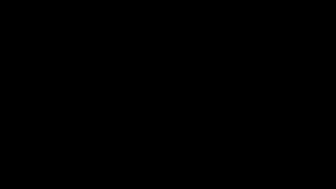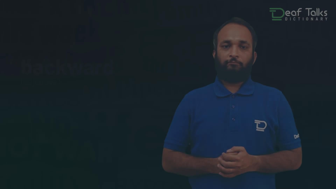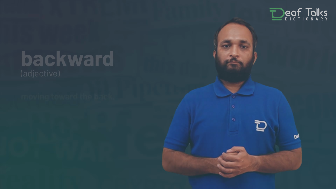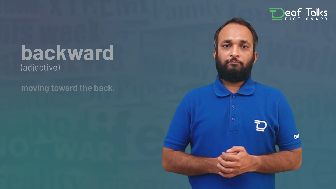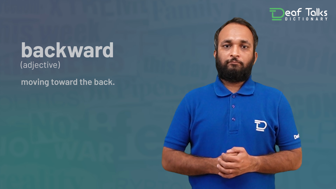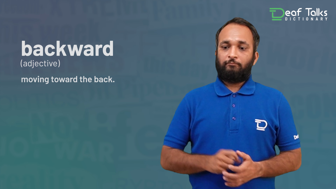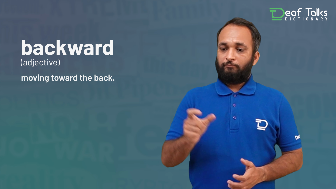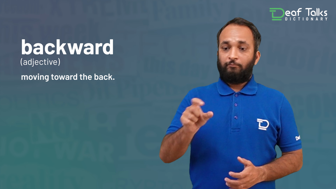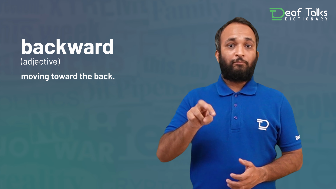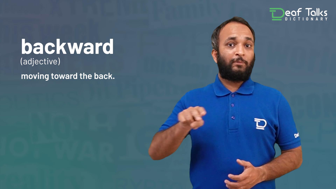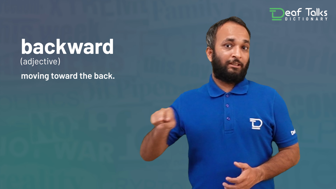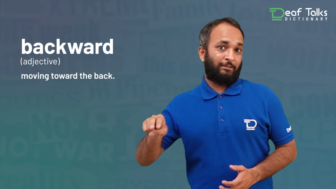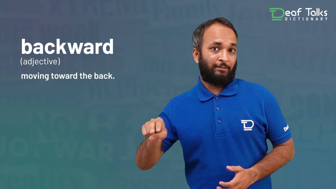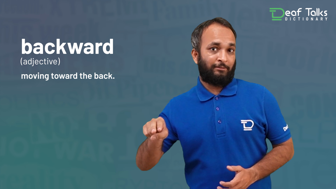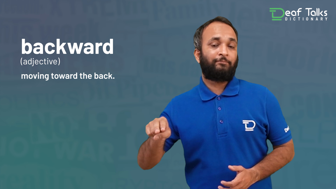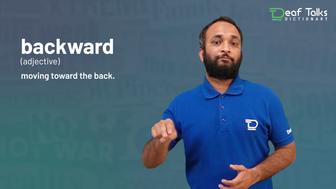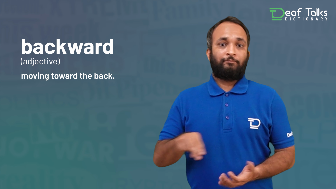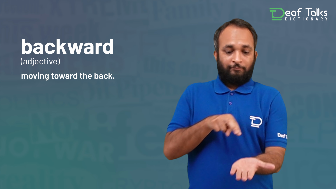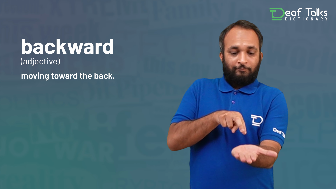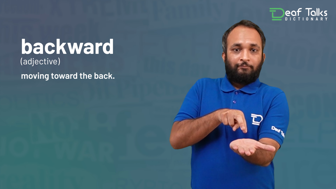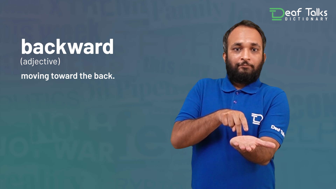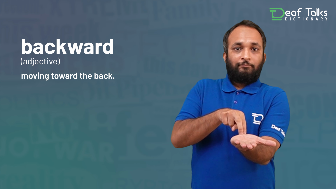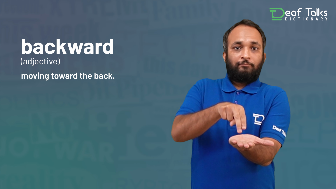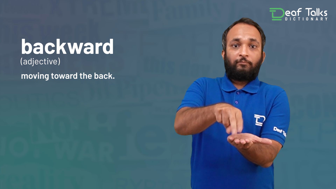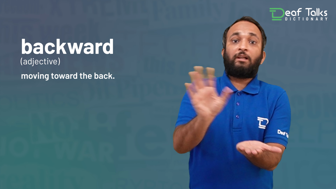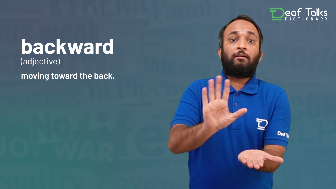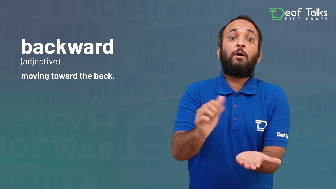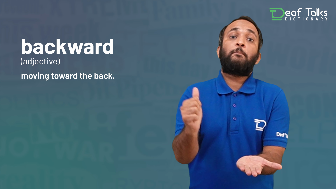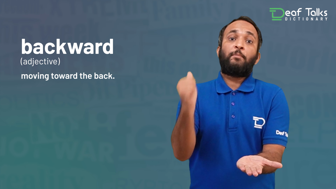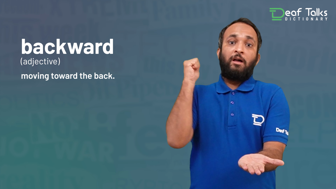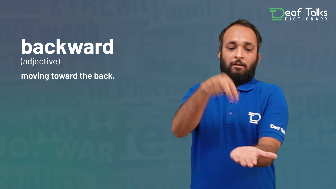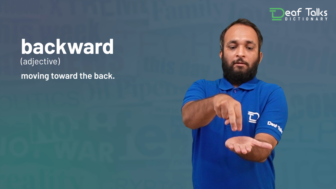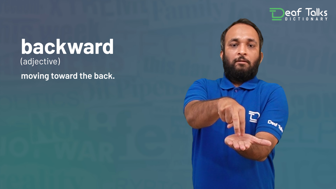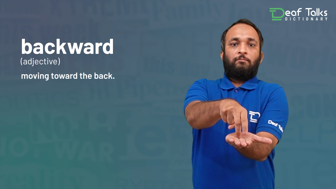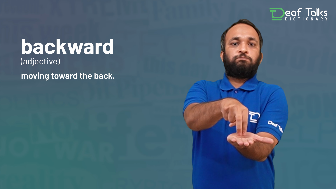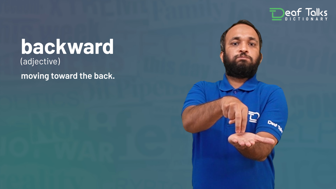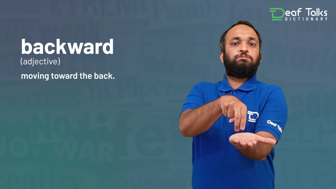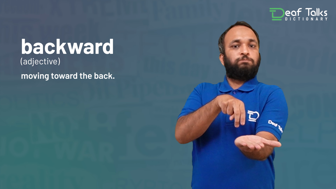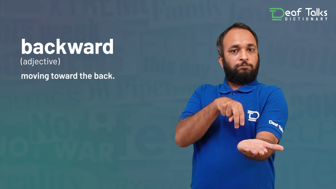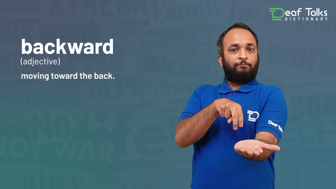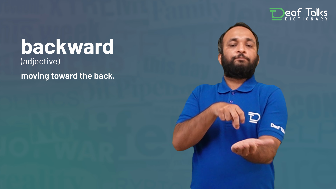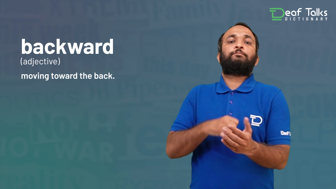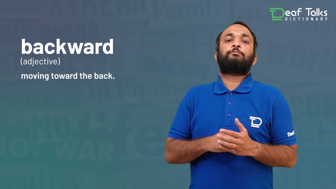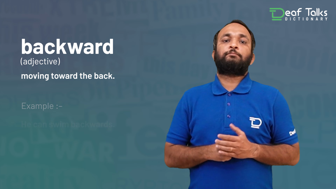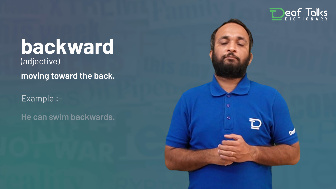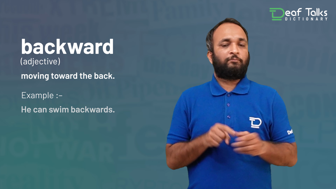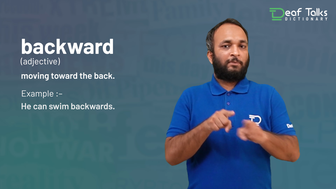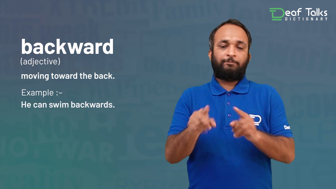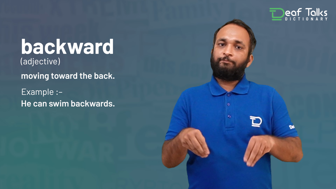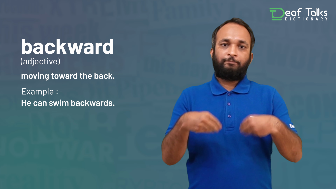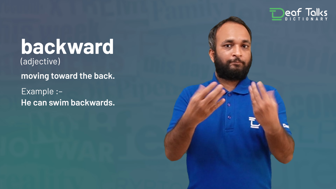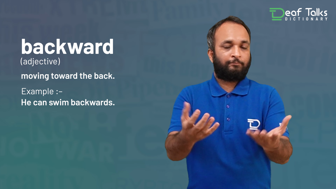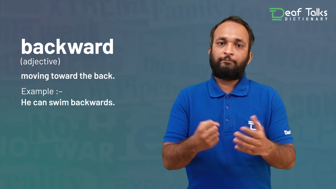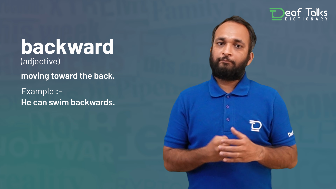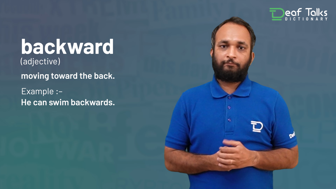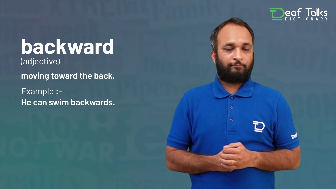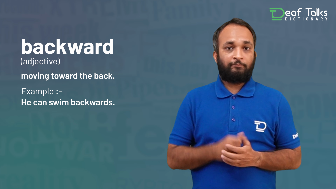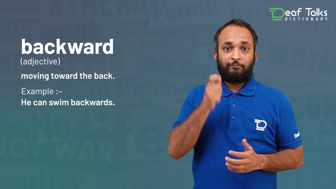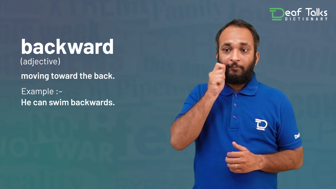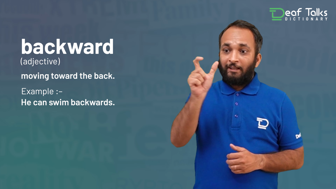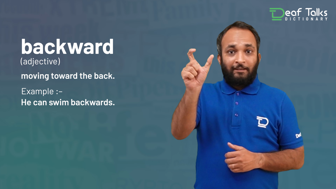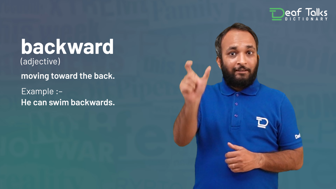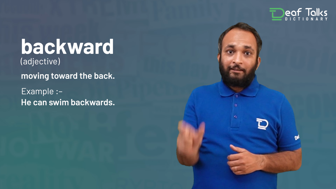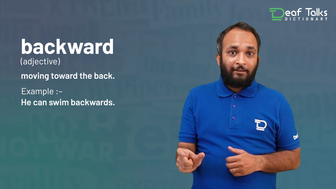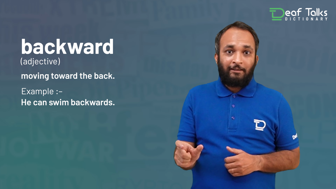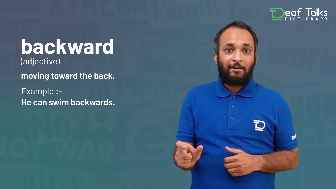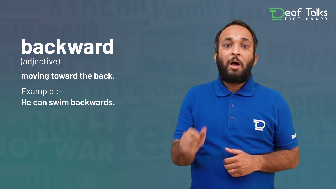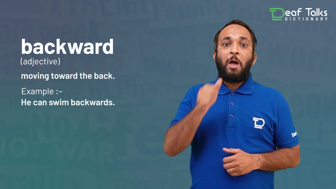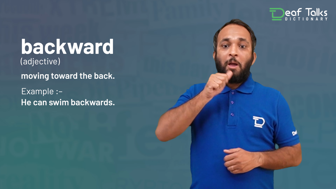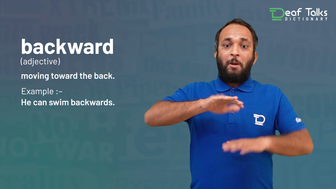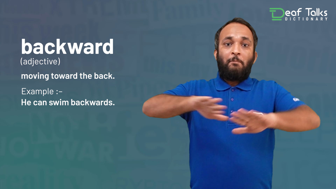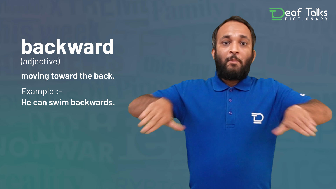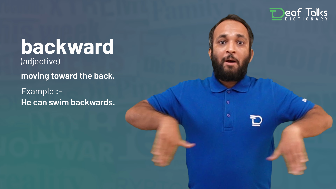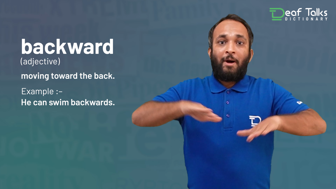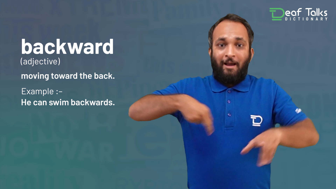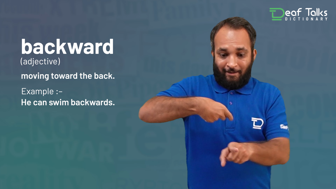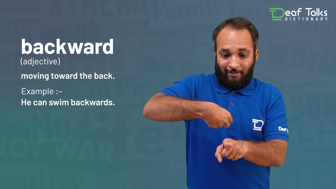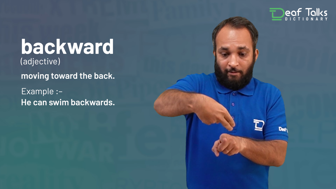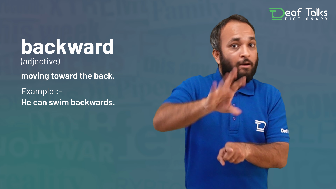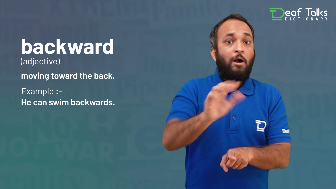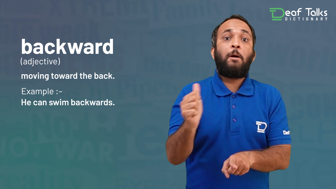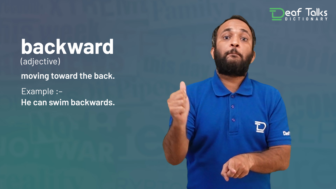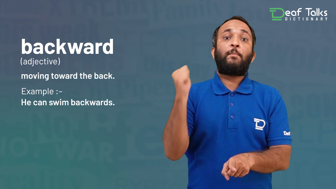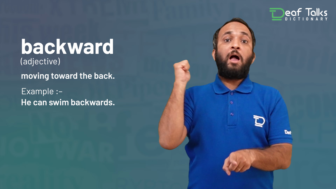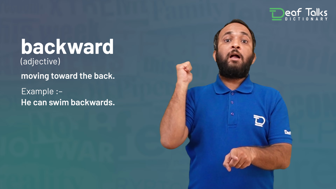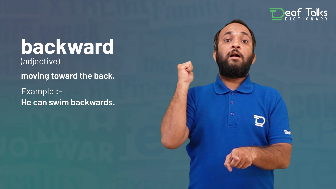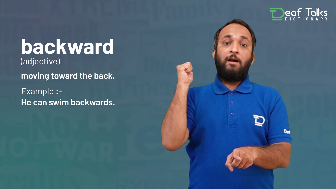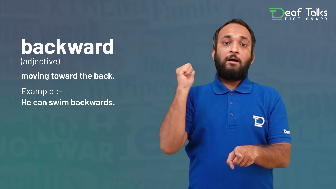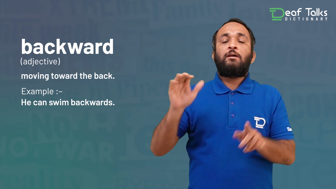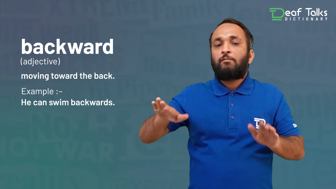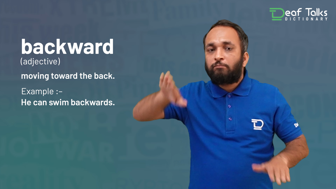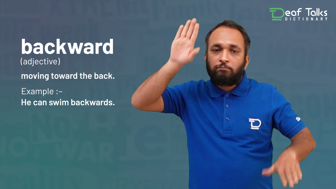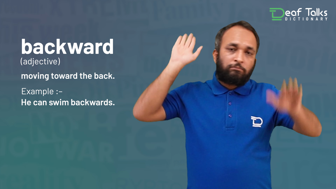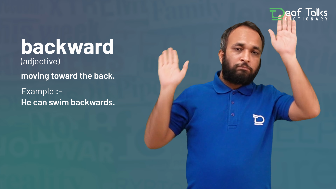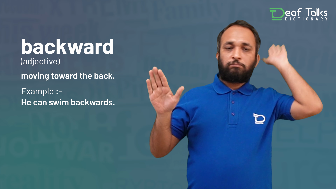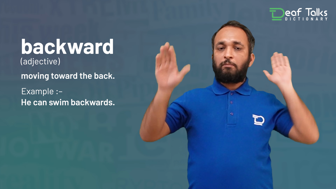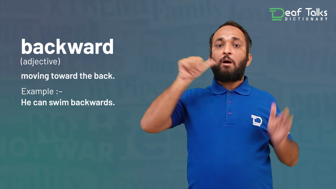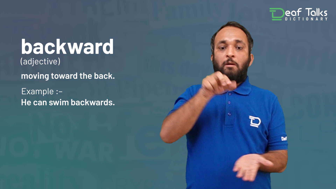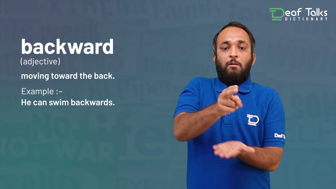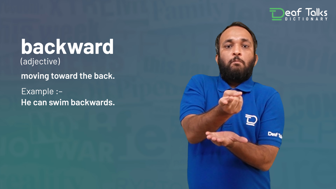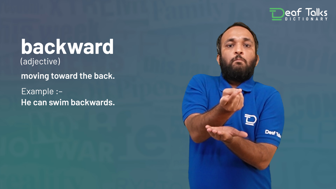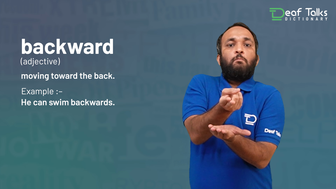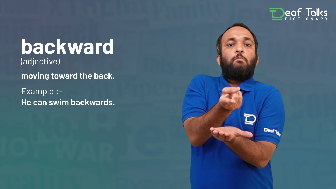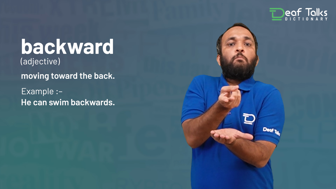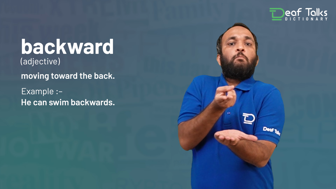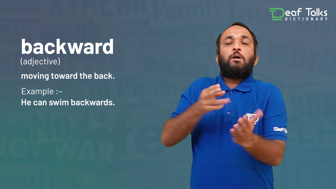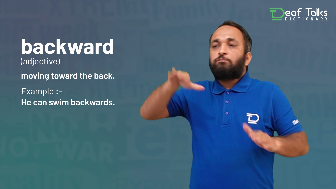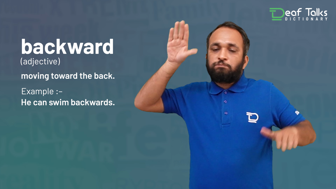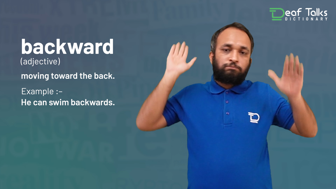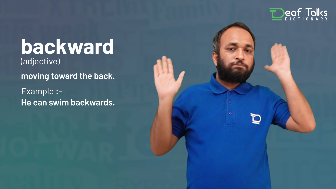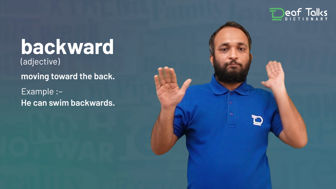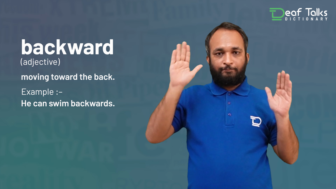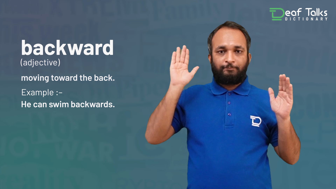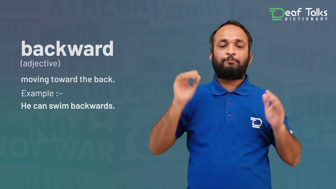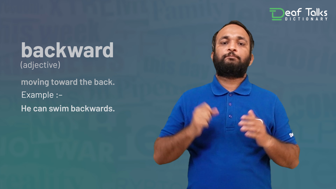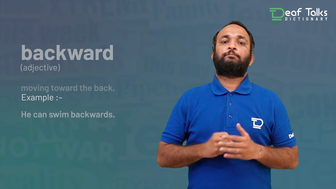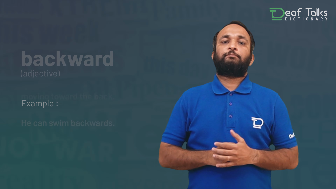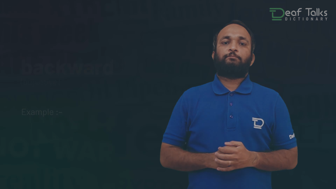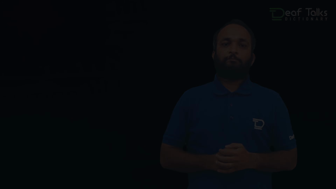Backward